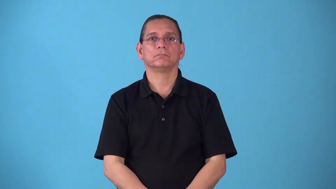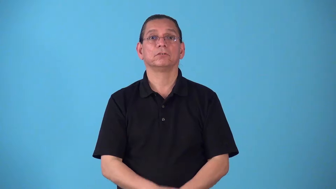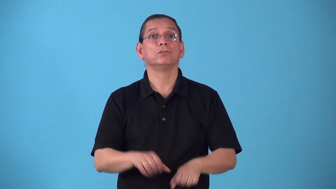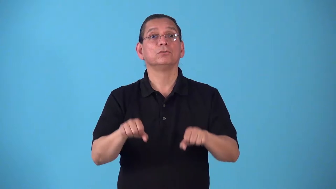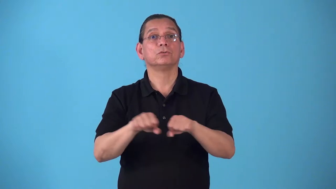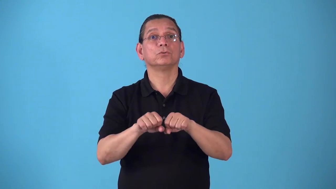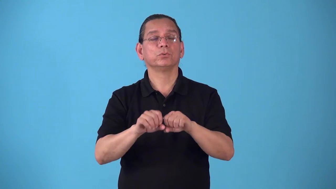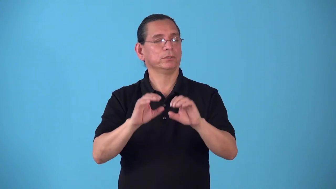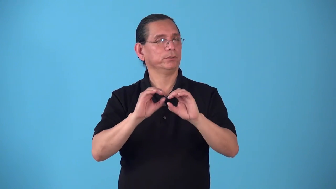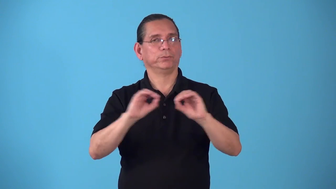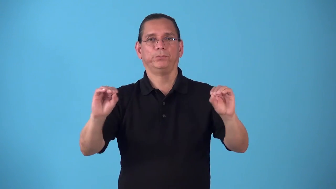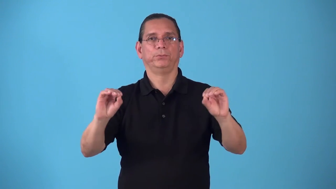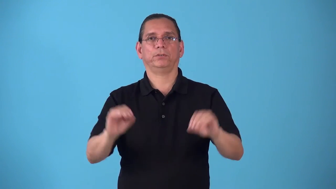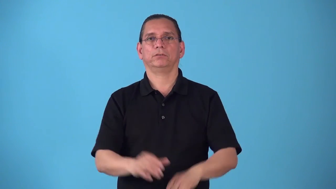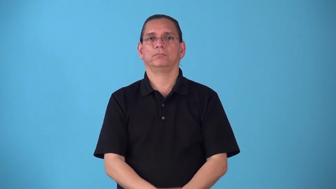shoeless